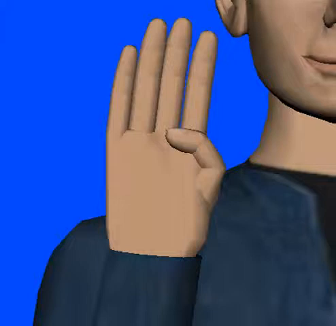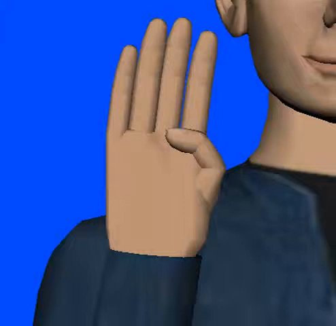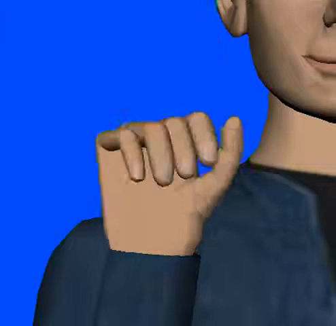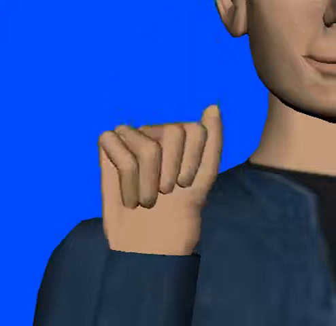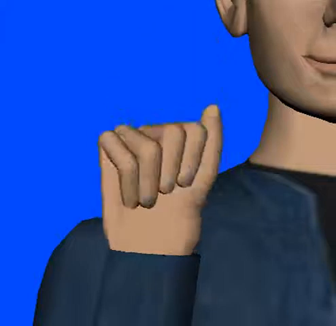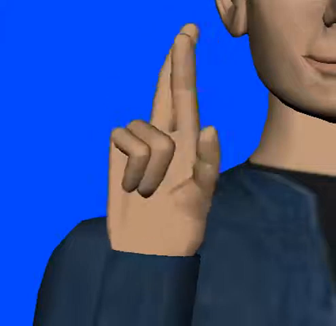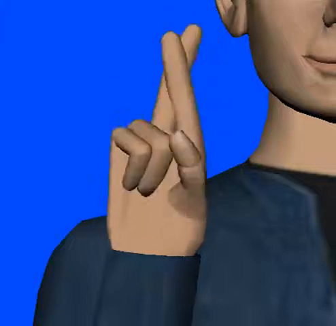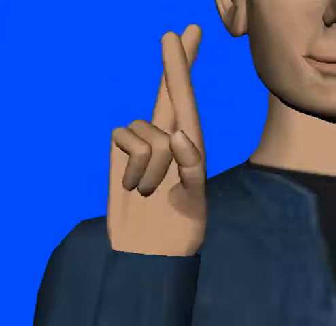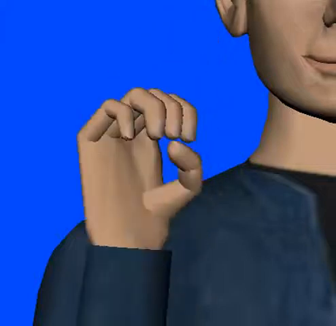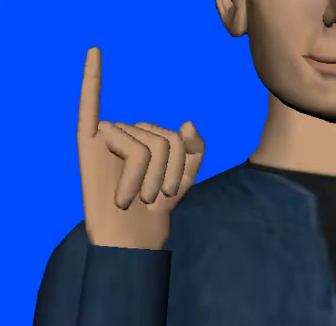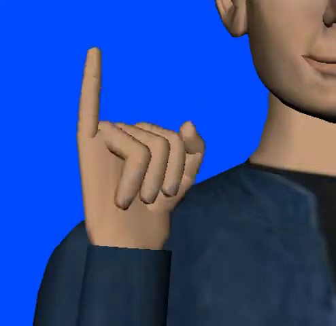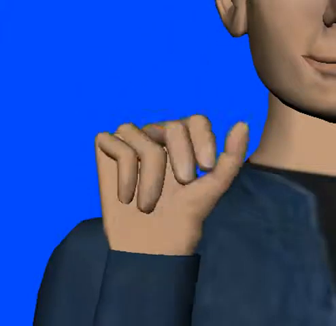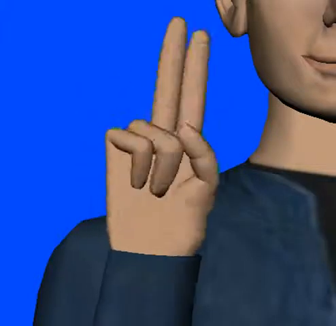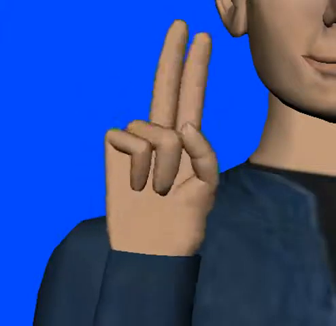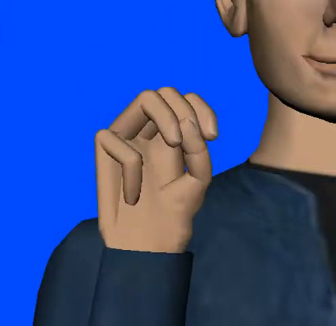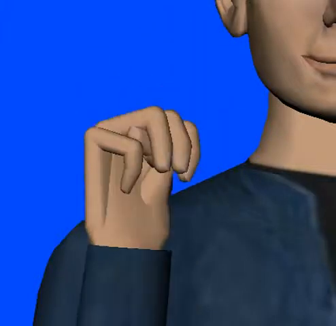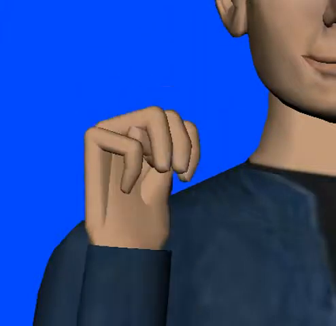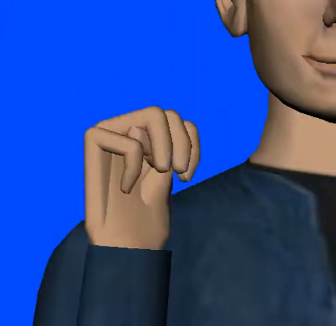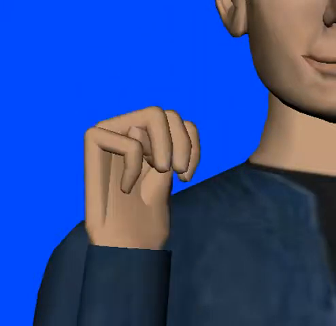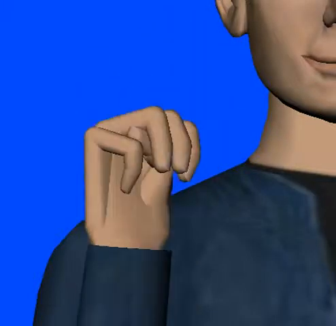barium